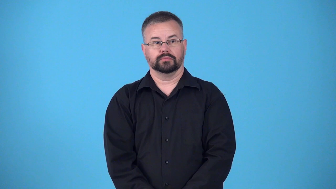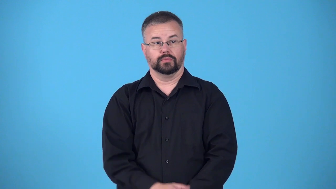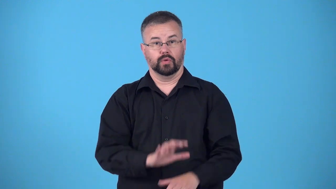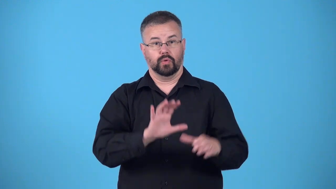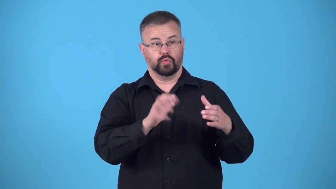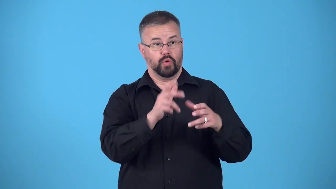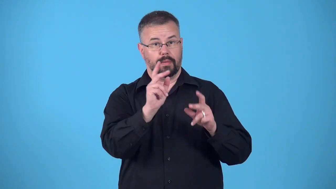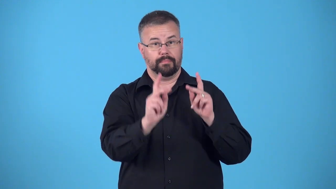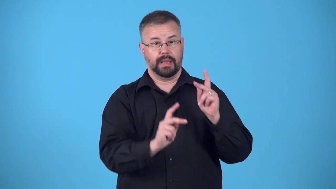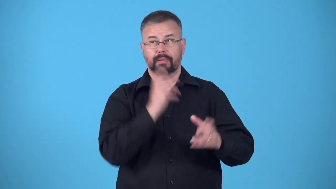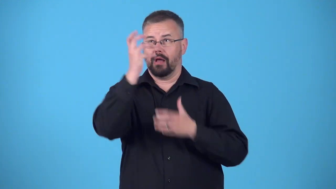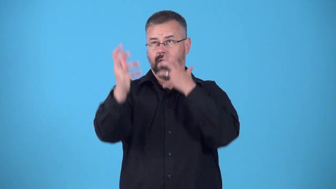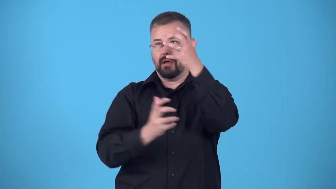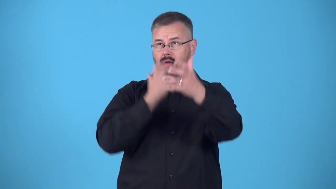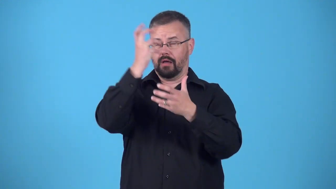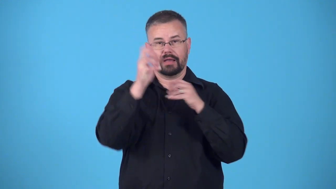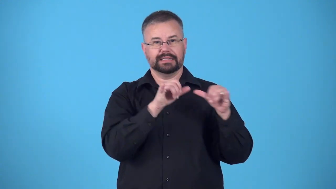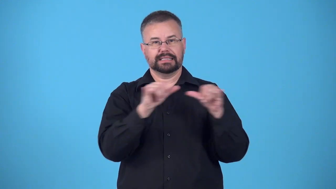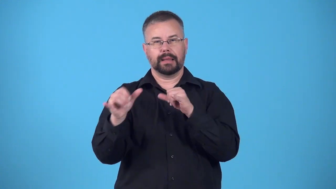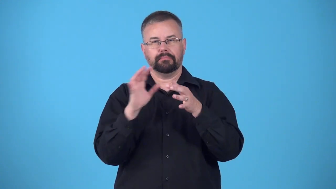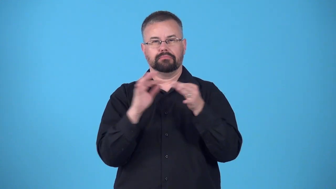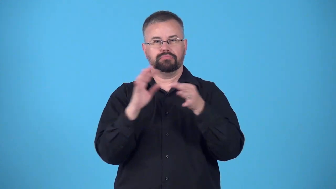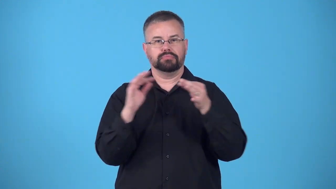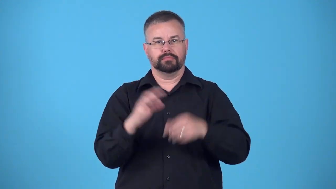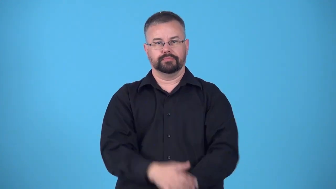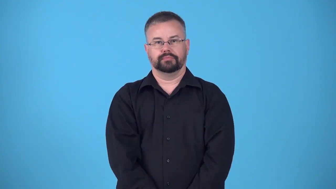sound off